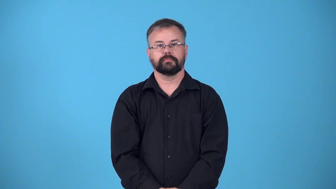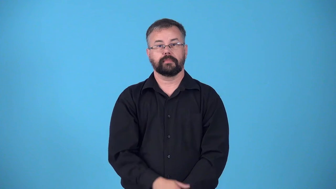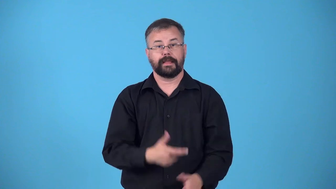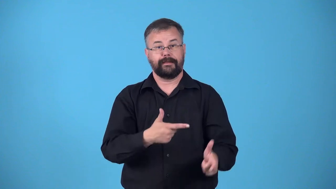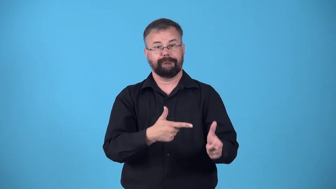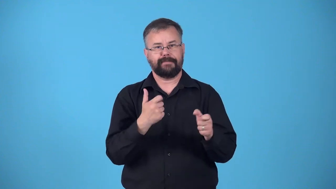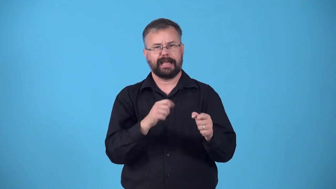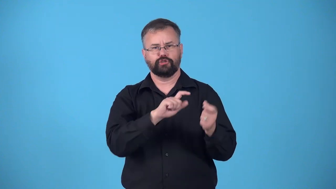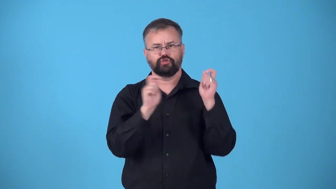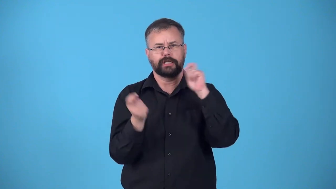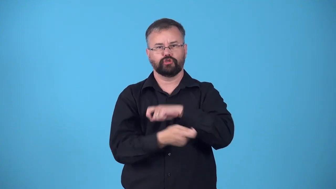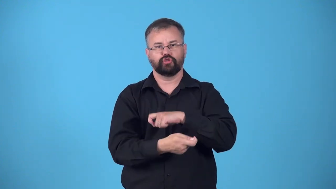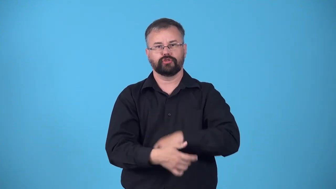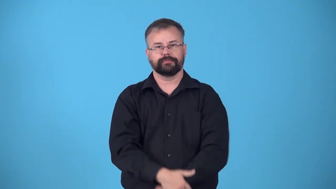flip-change